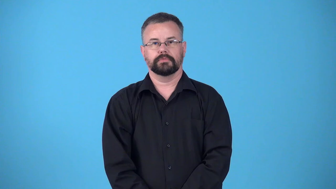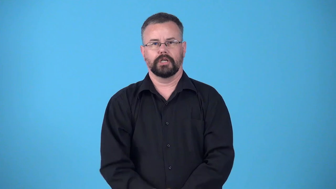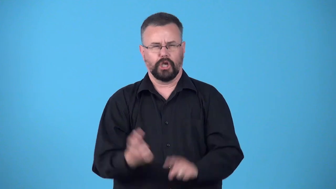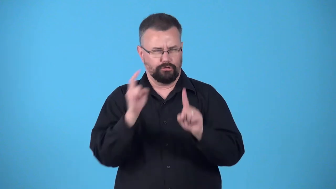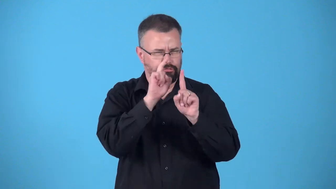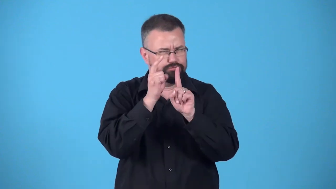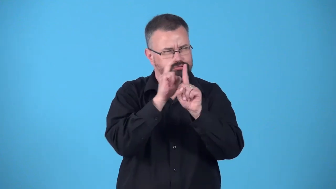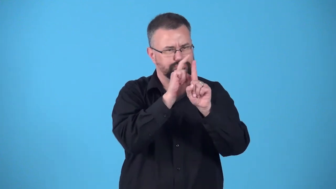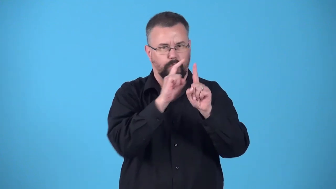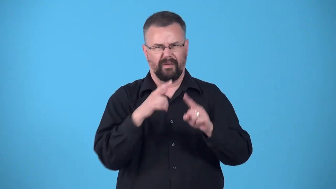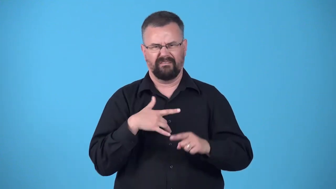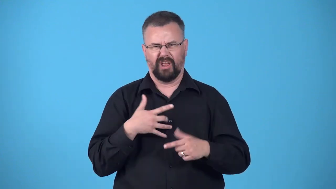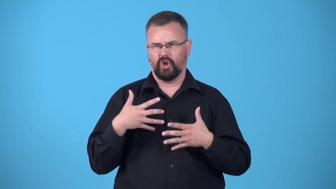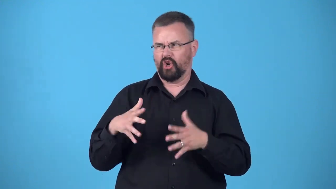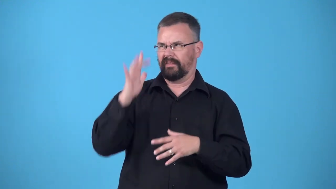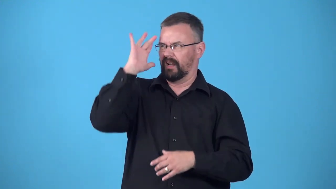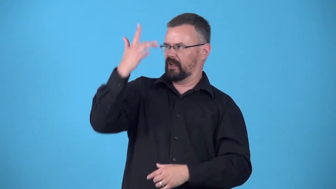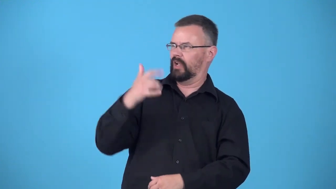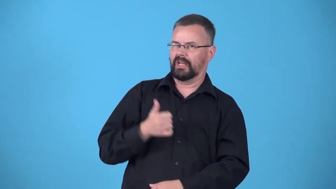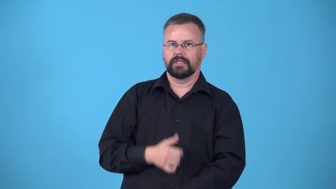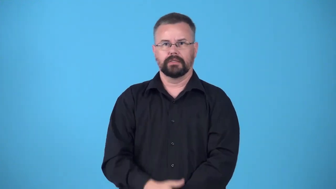crowd a person